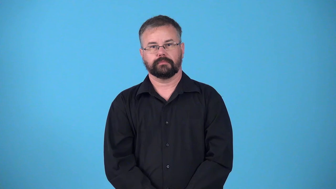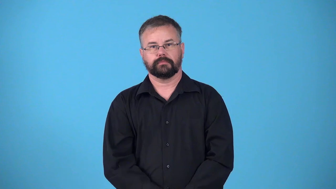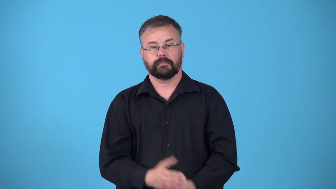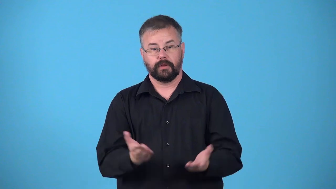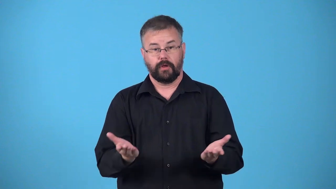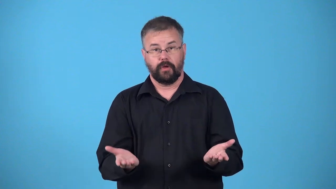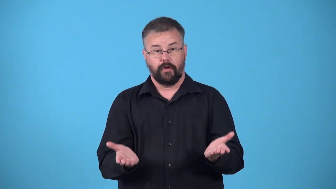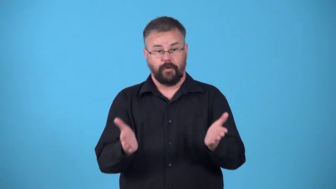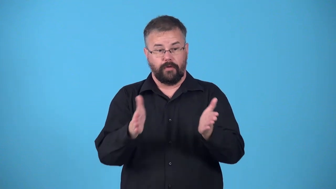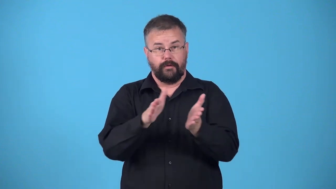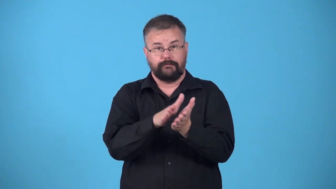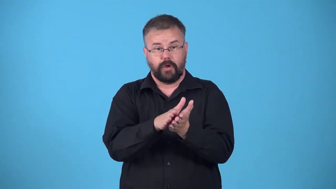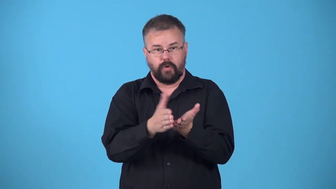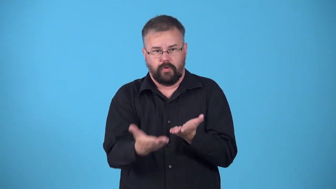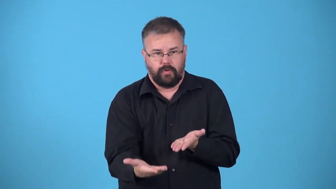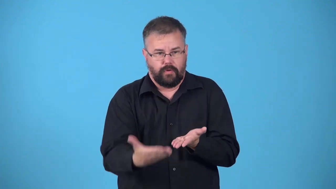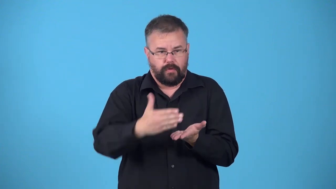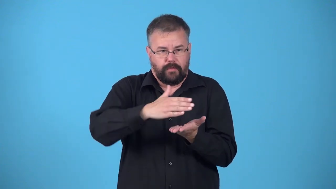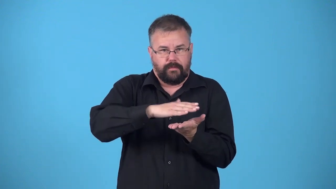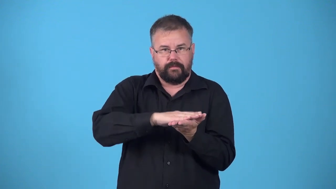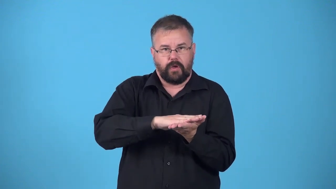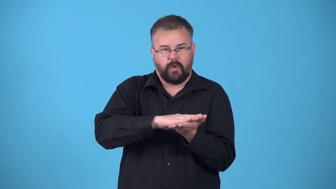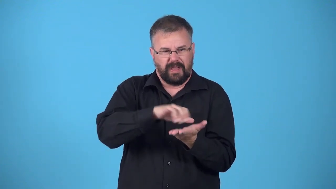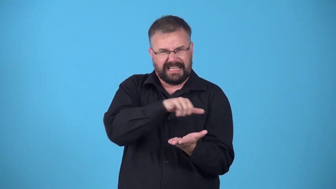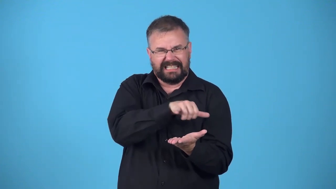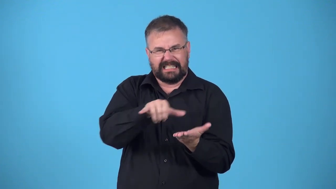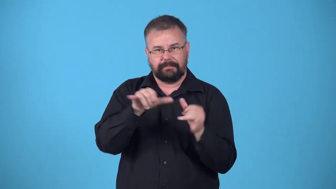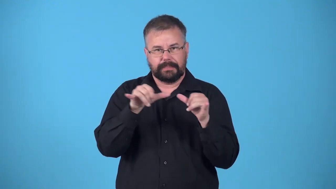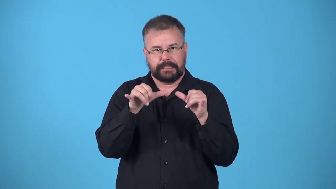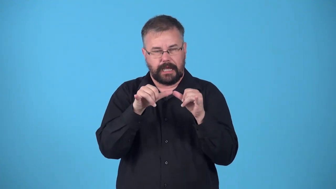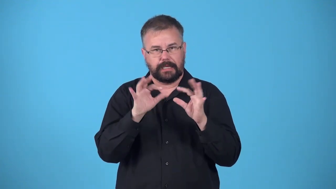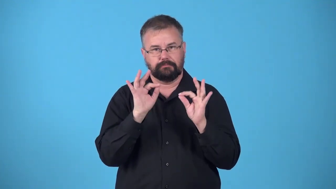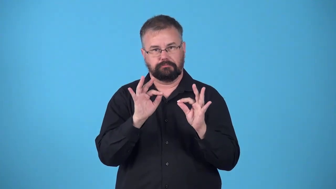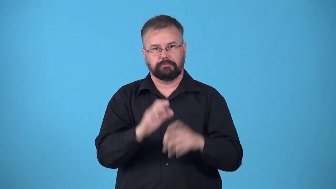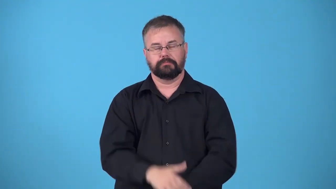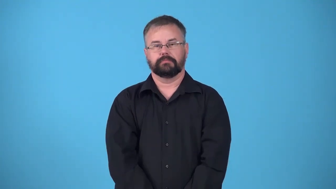double-fold